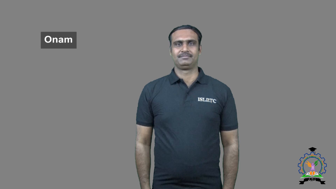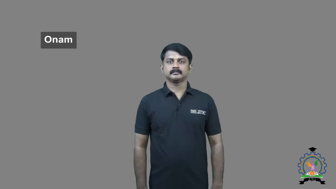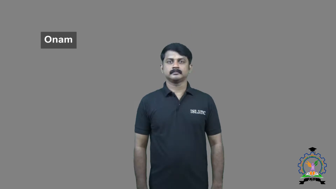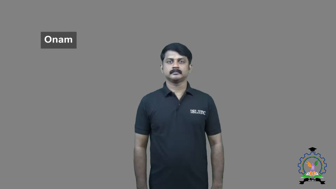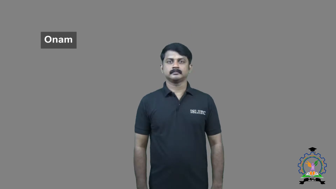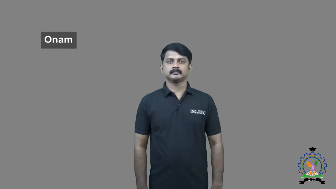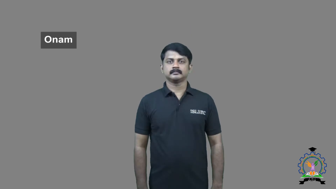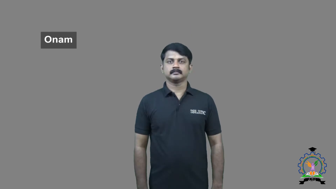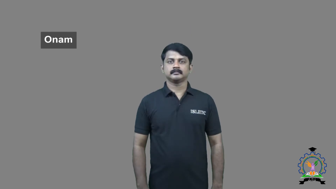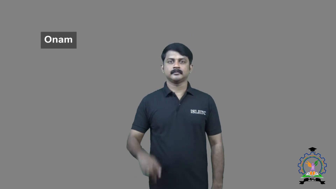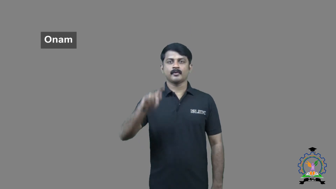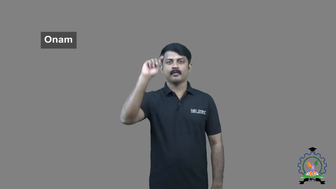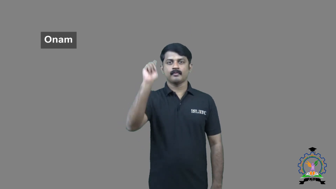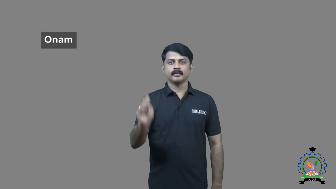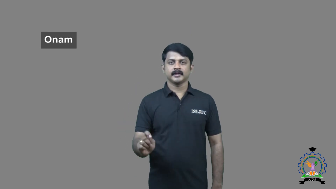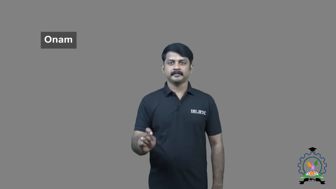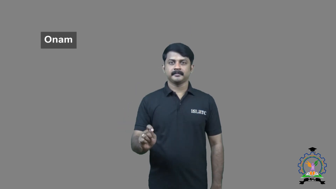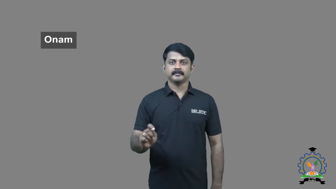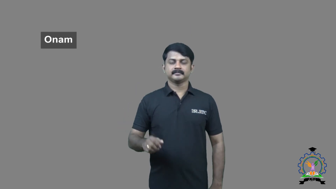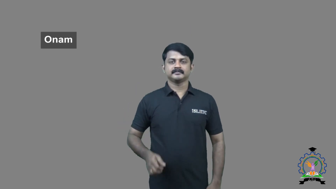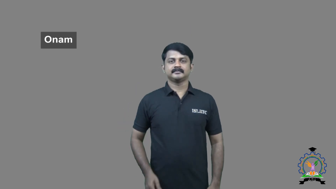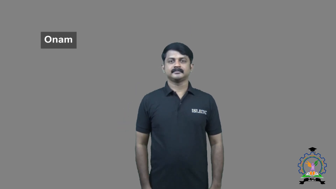Onam sign 2